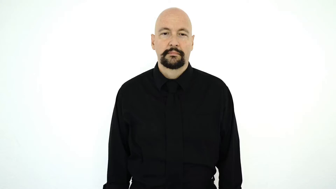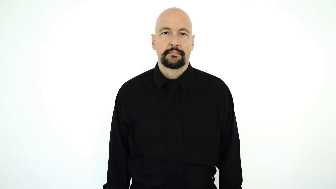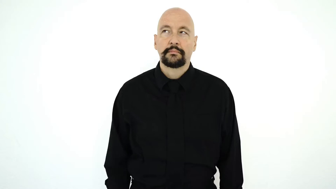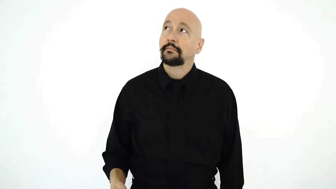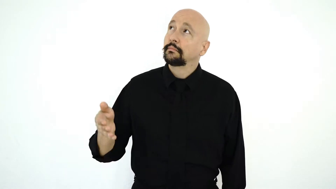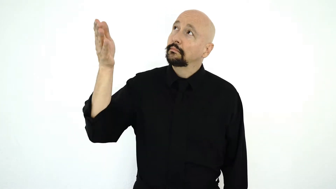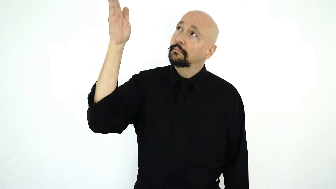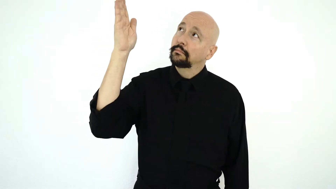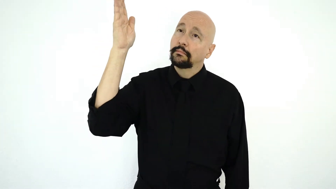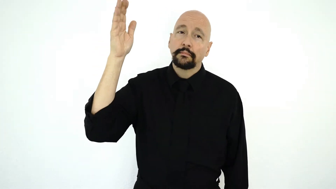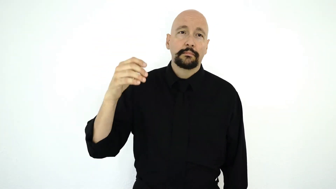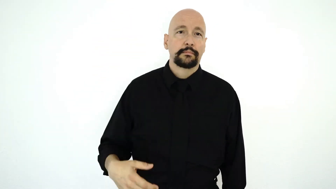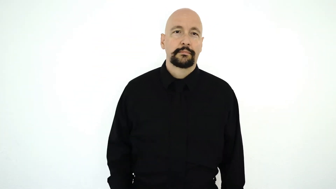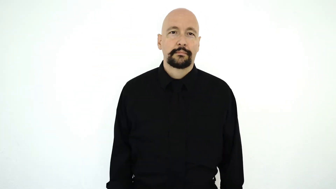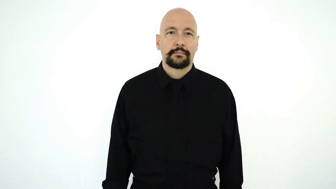GOD